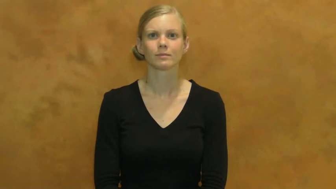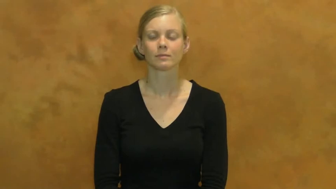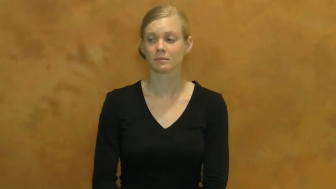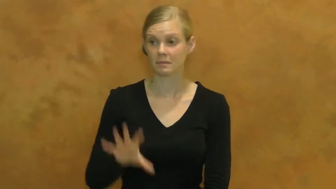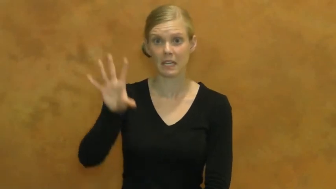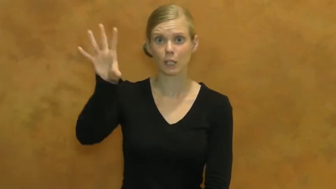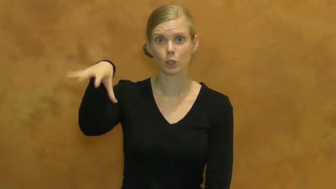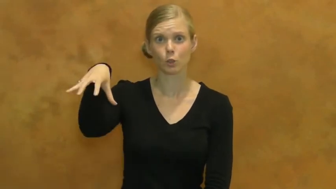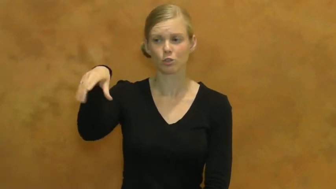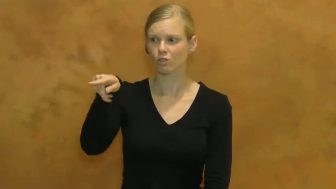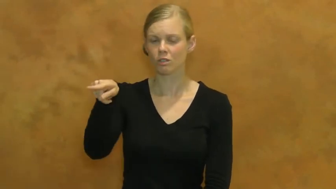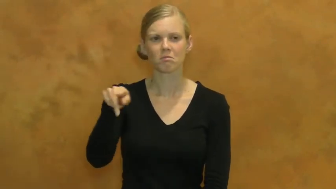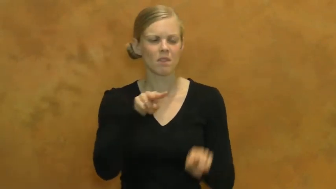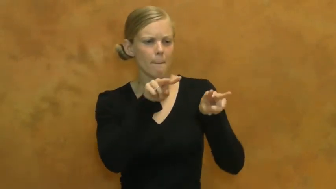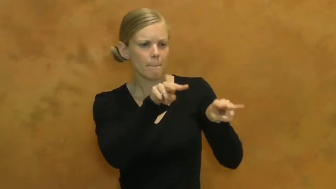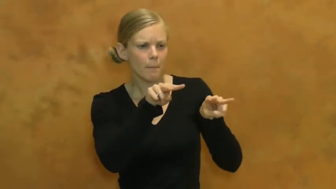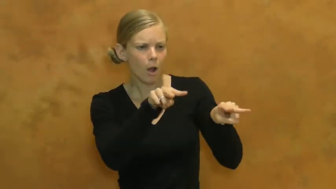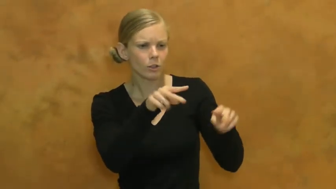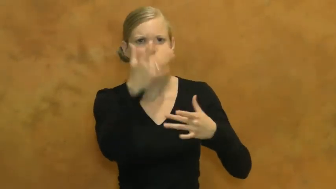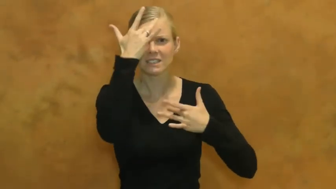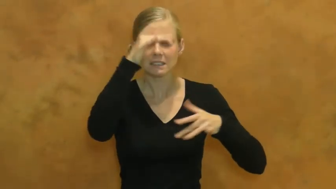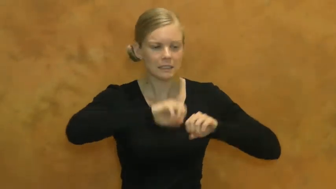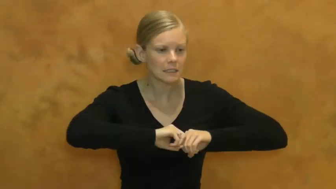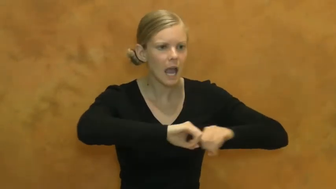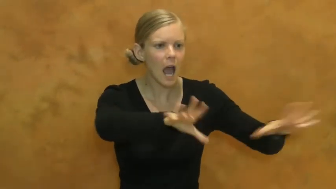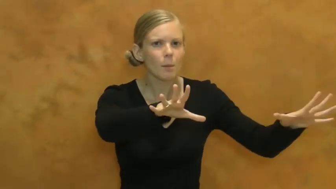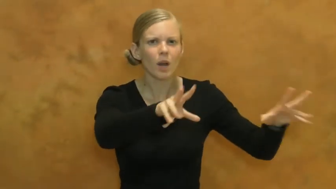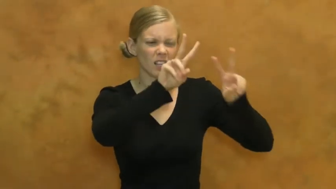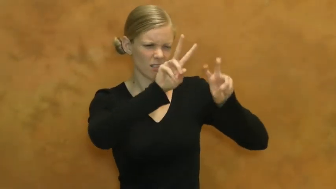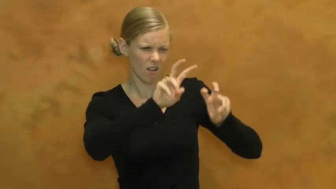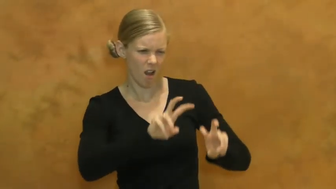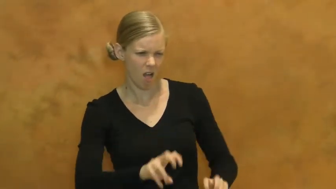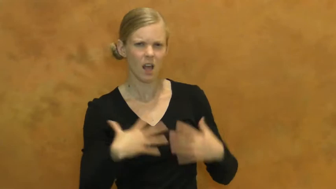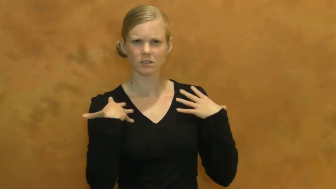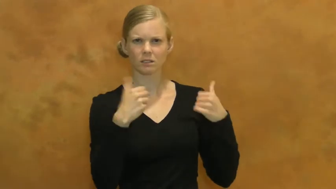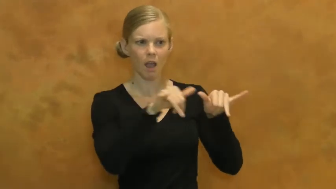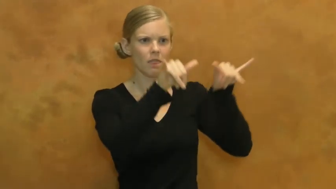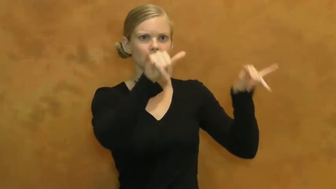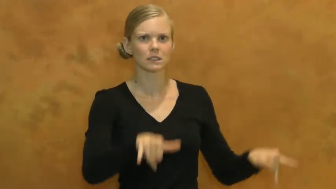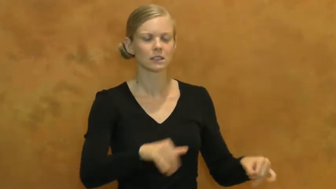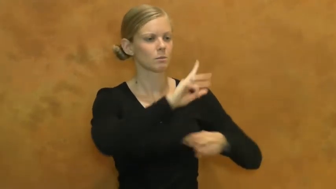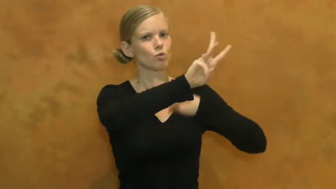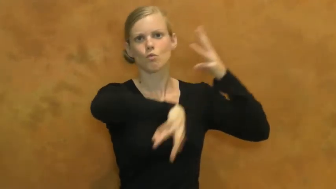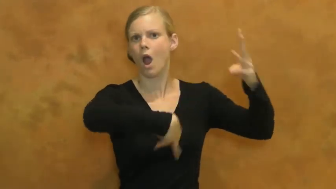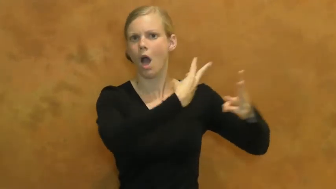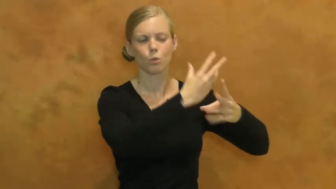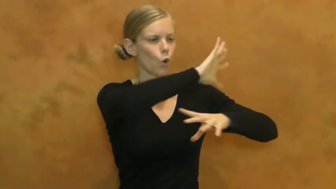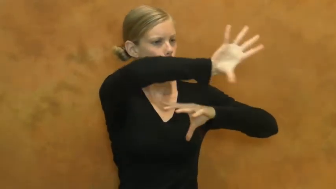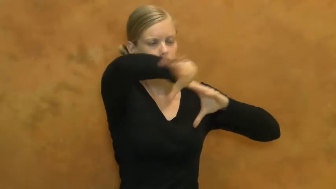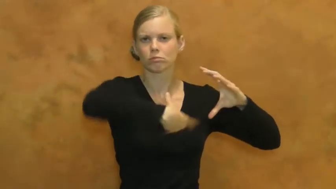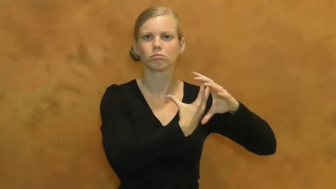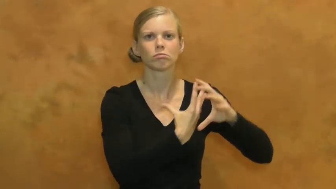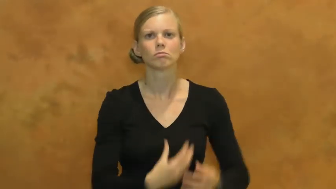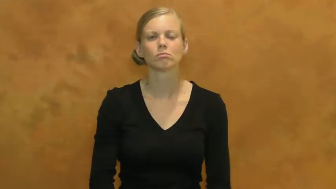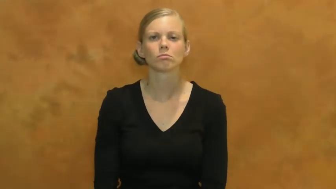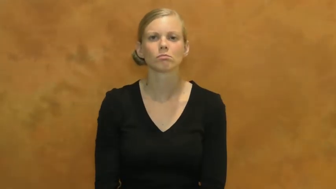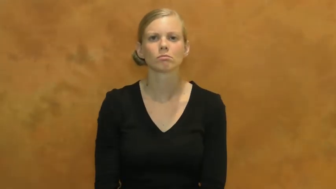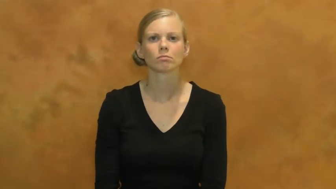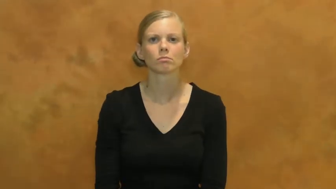World Health Organization